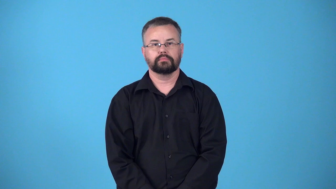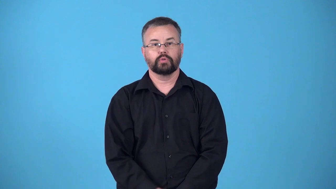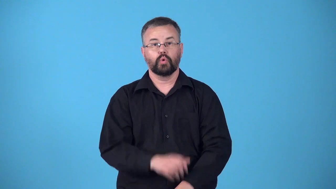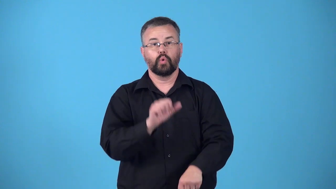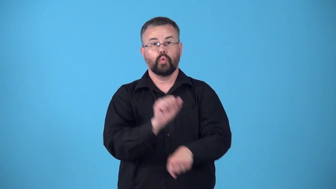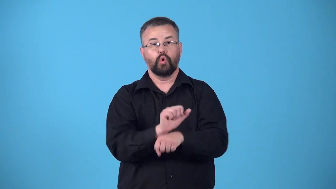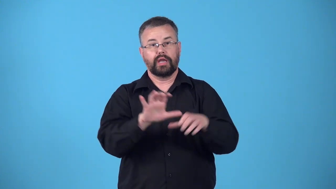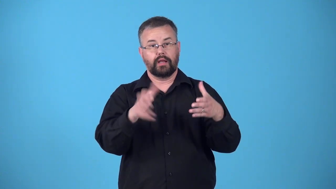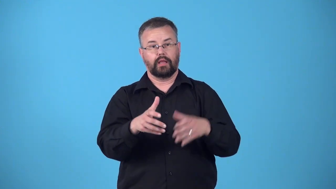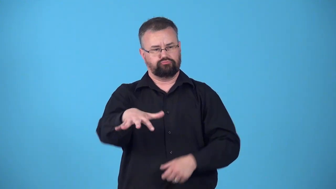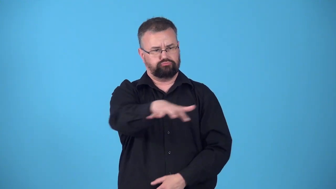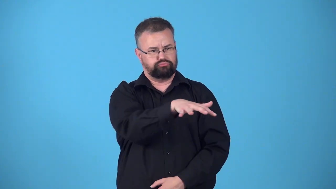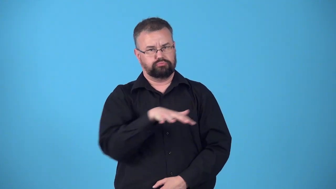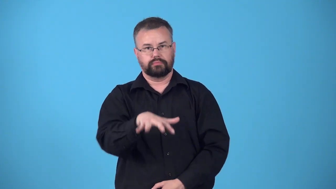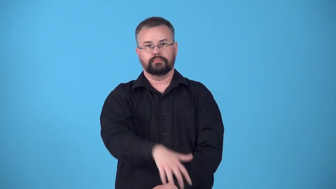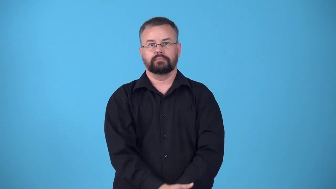great unwashed